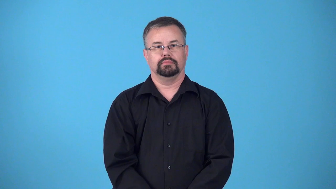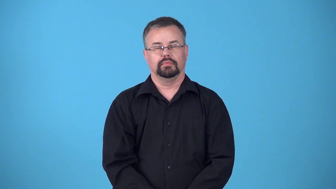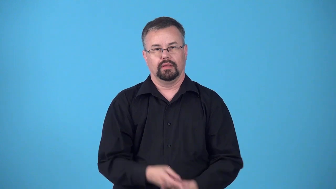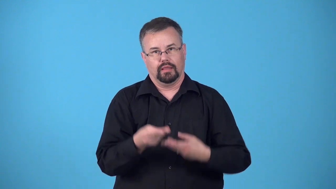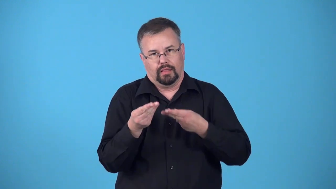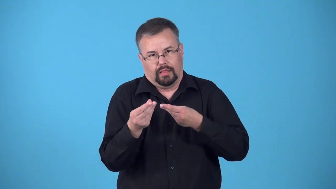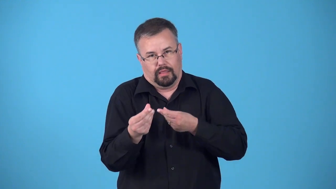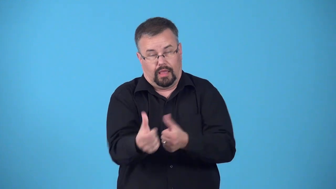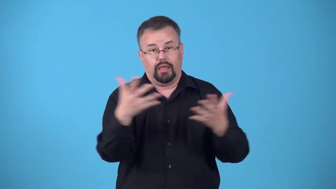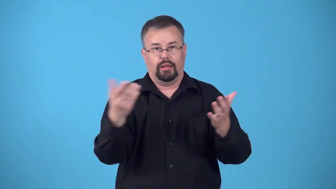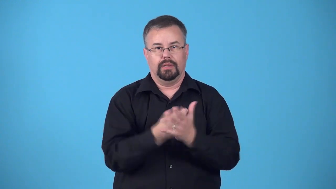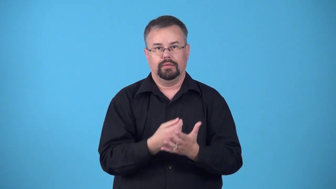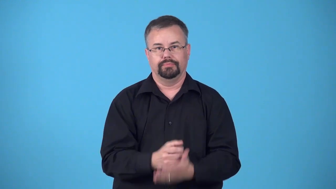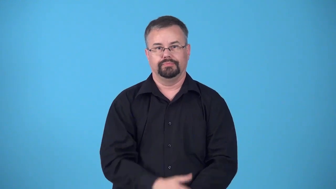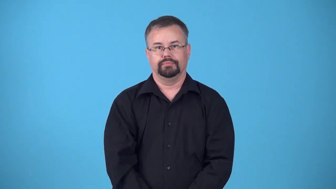pay through the nose